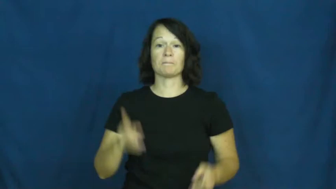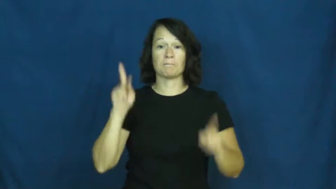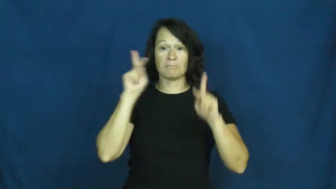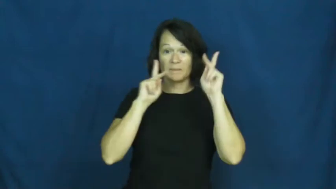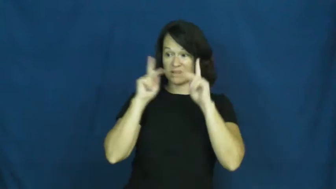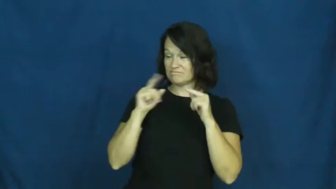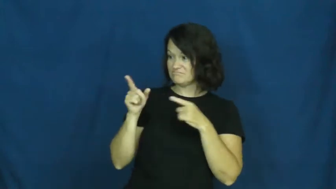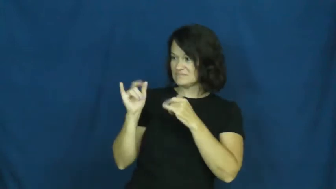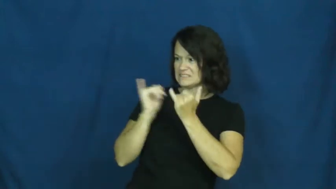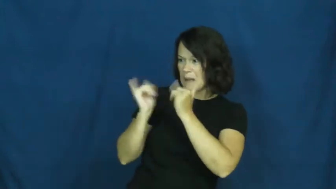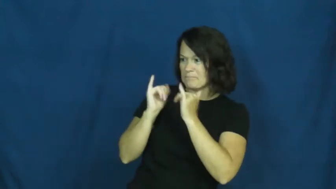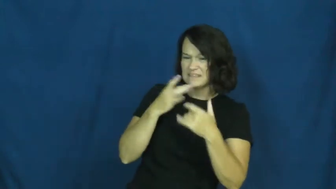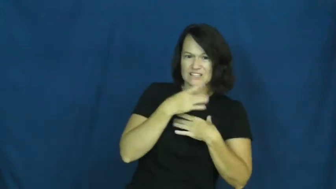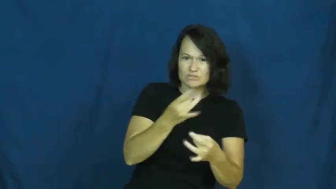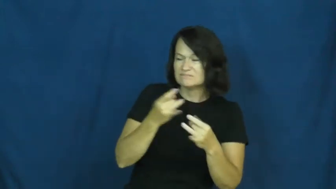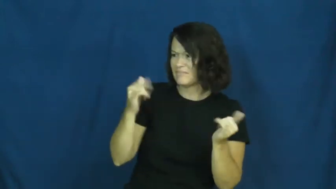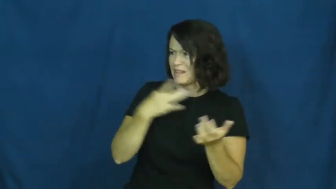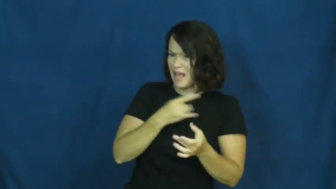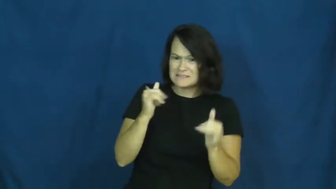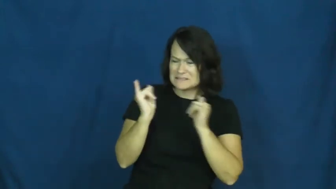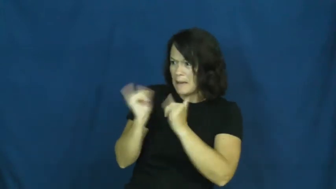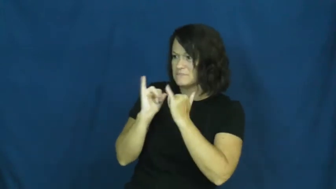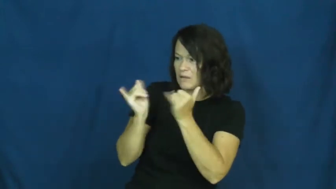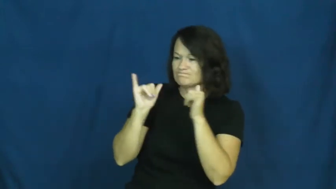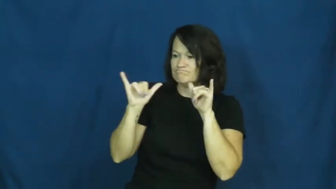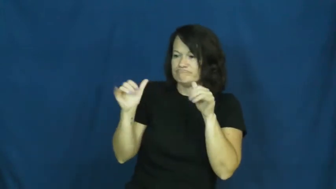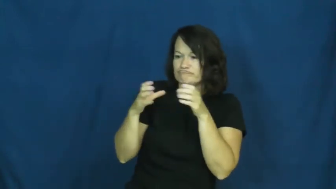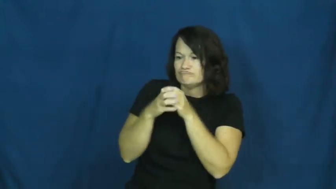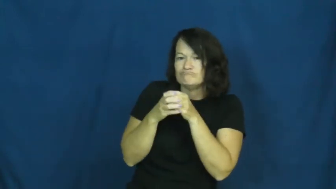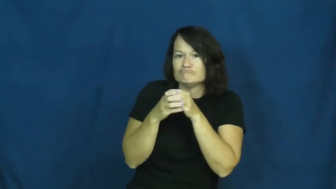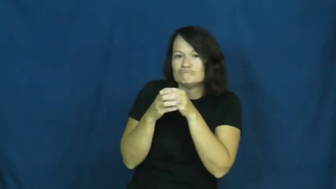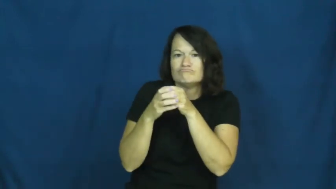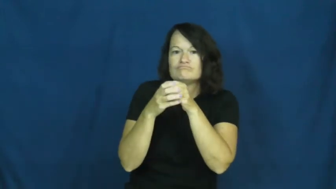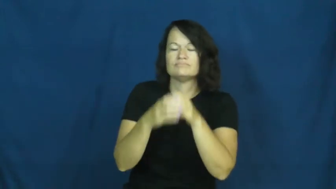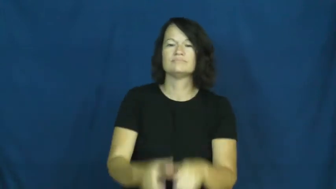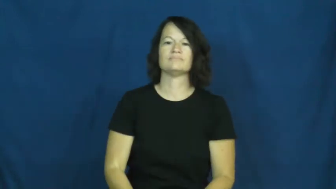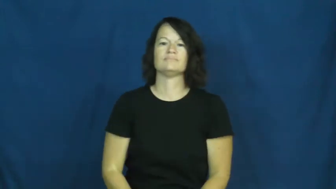birds of a feather flock together